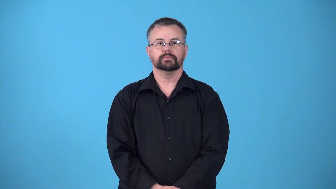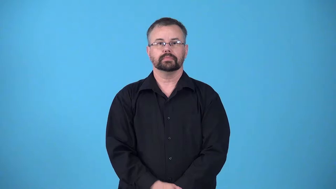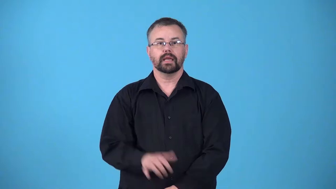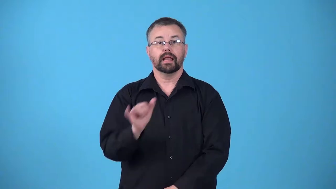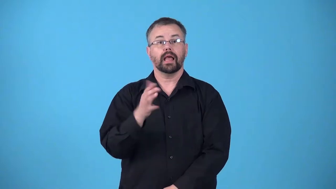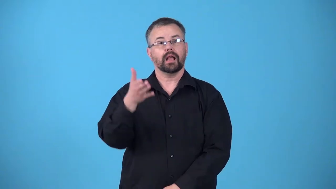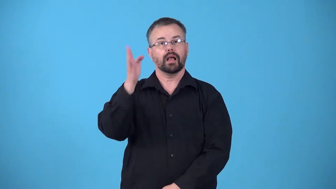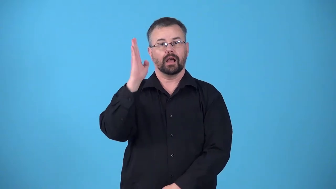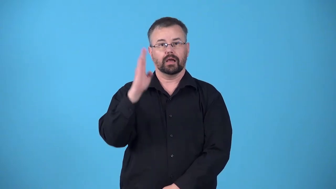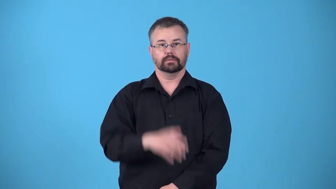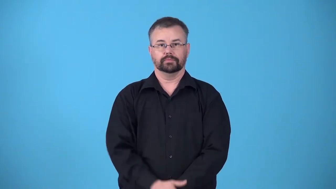godlike,godly